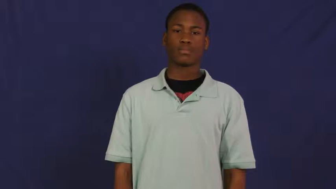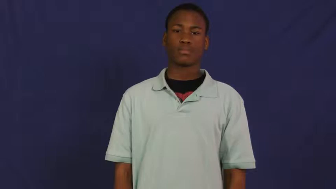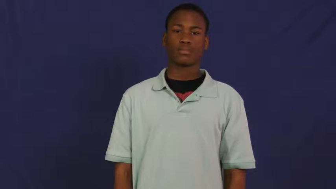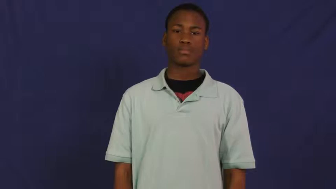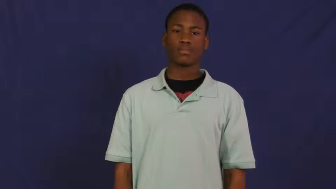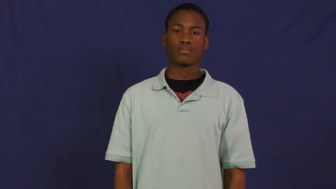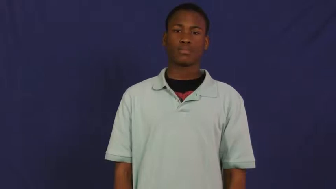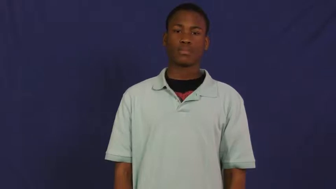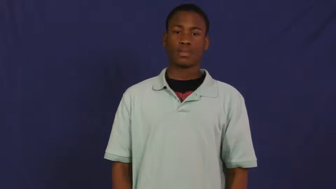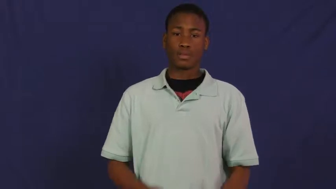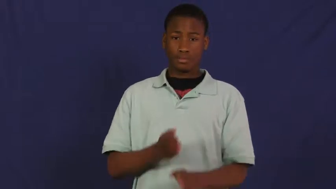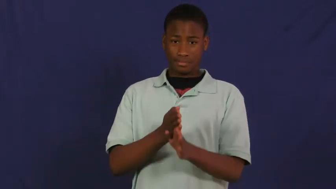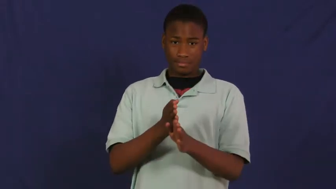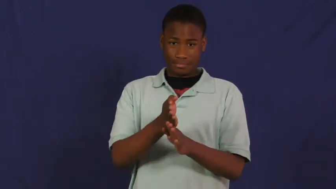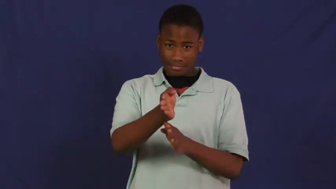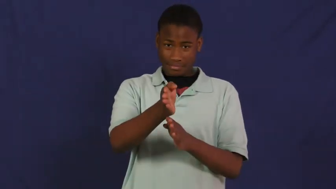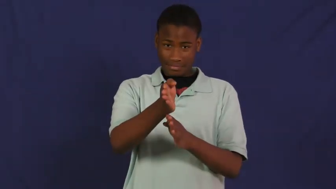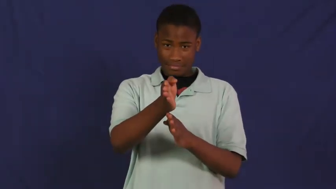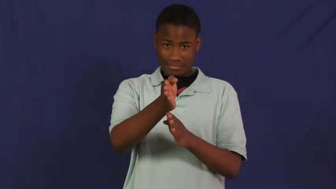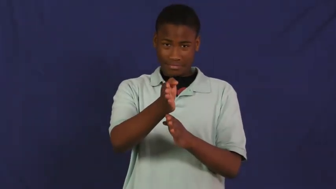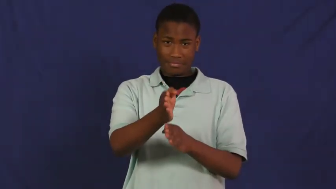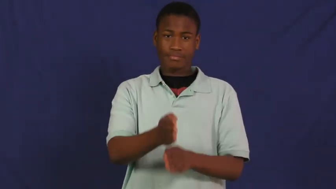profession